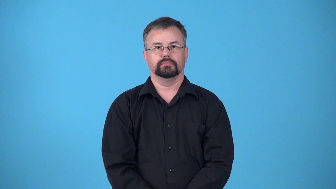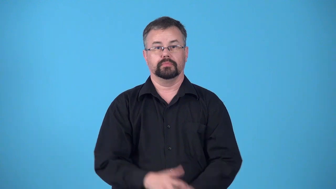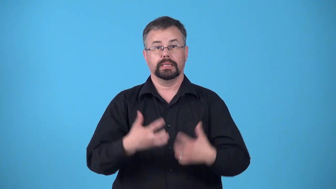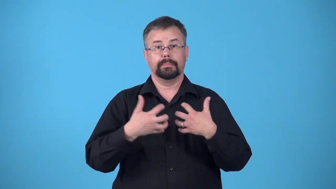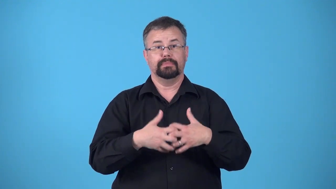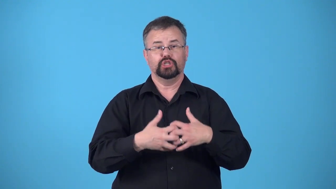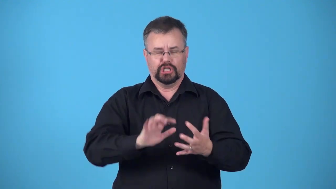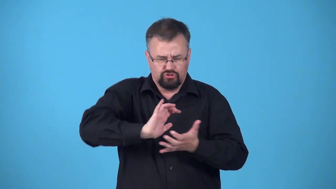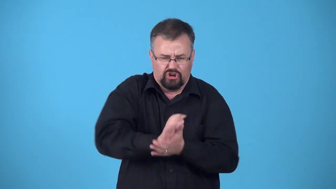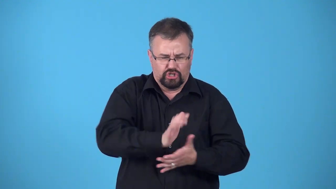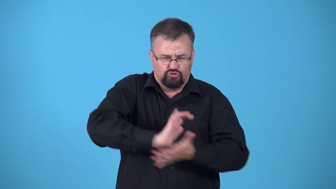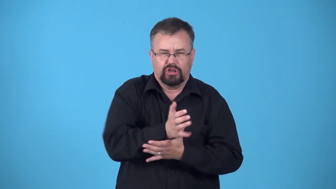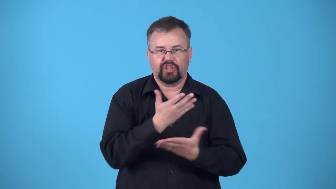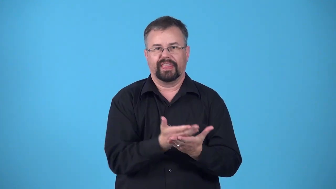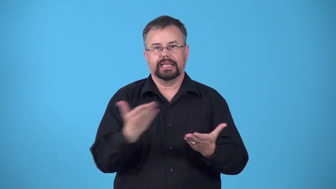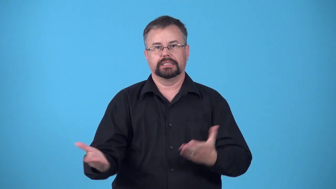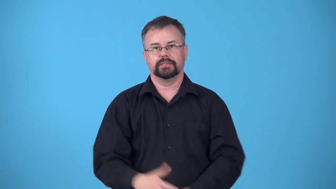compactor